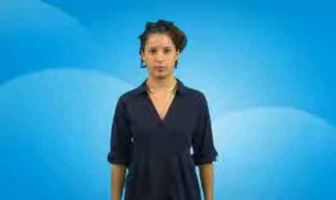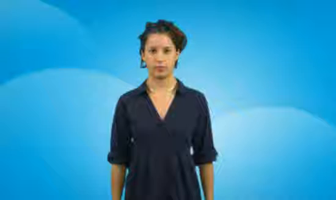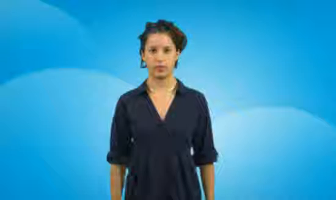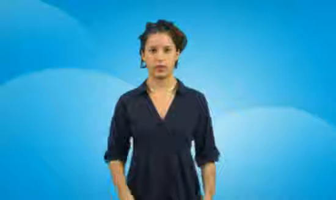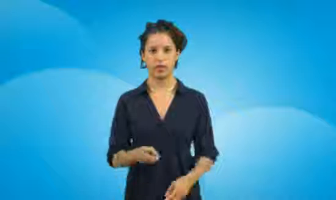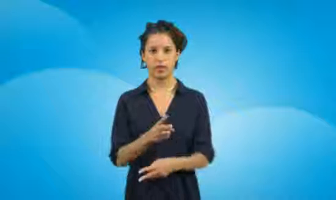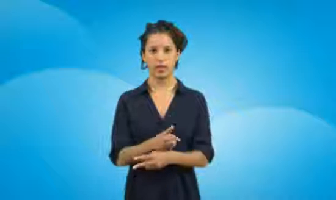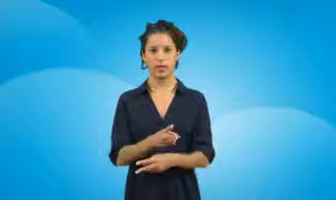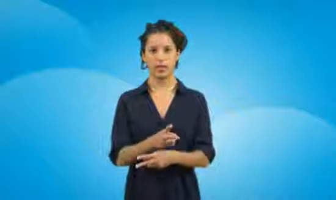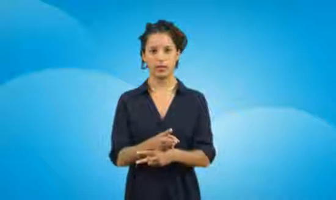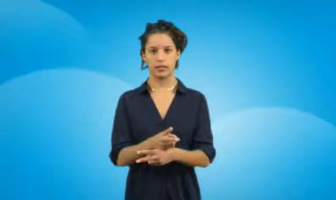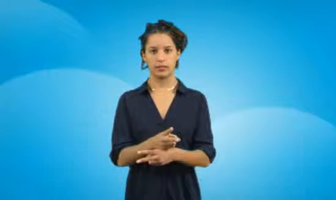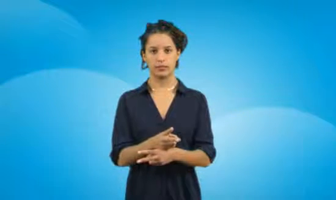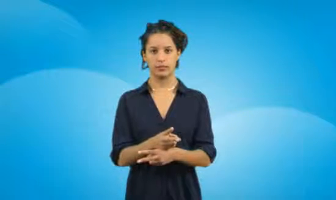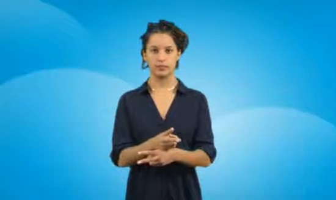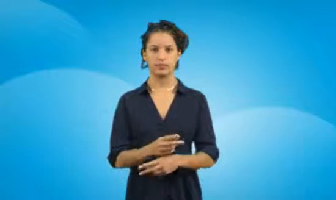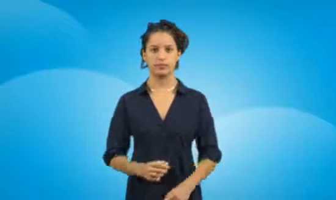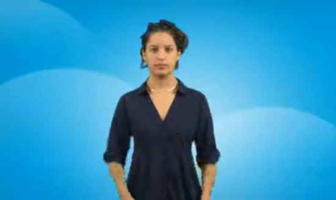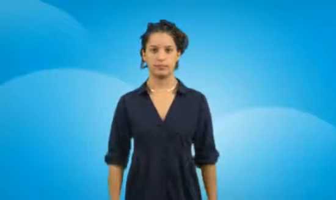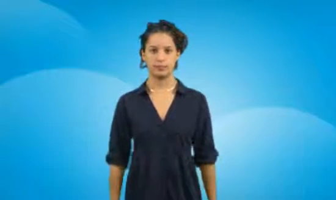Old lady